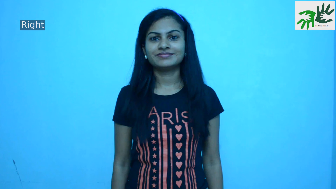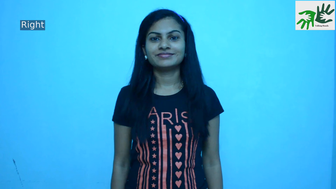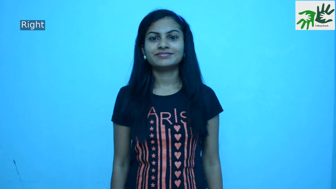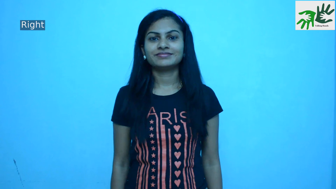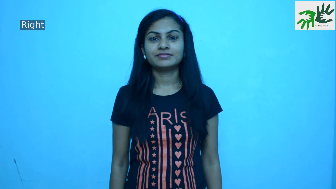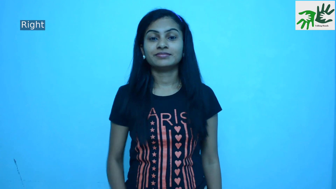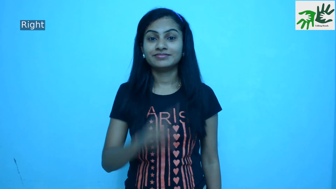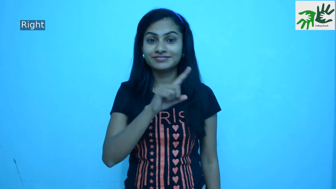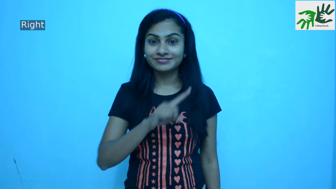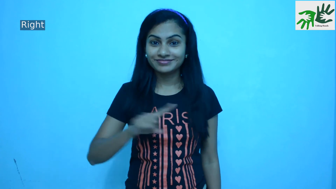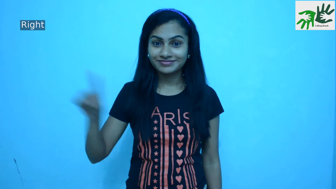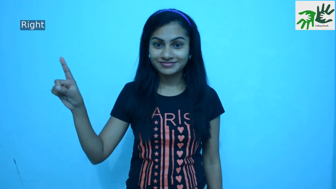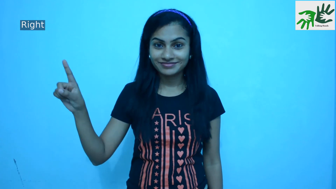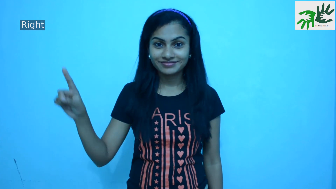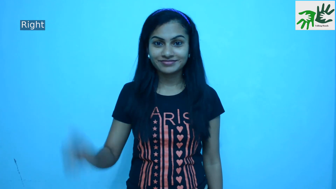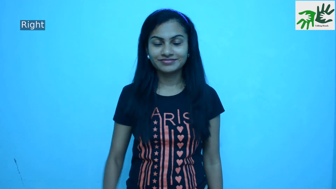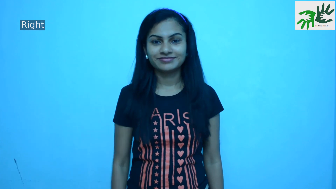Right